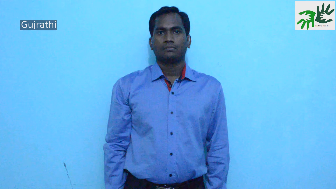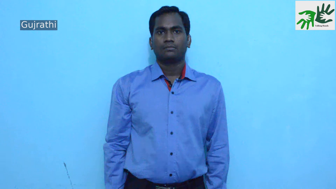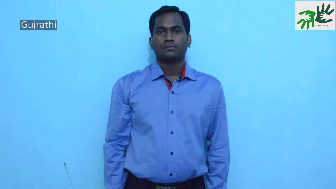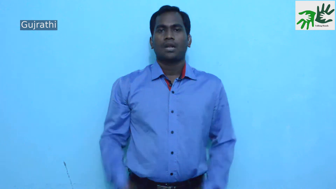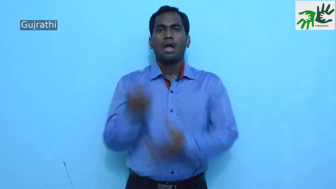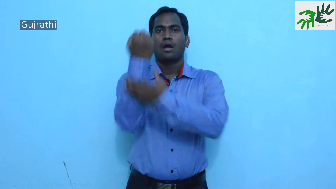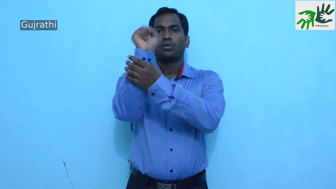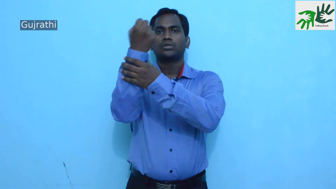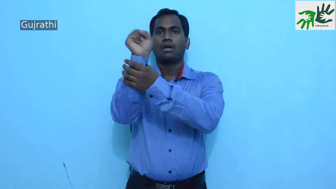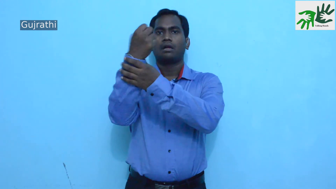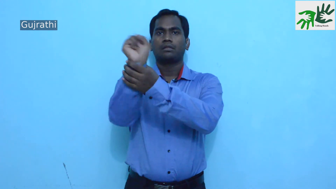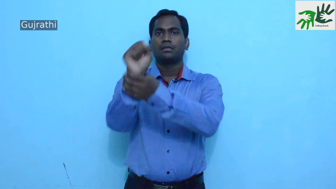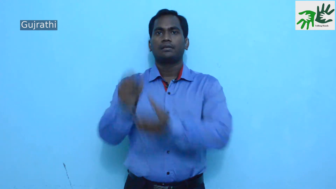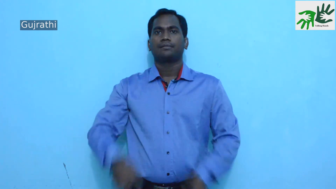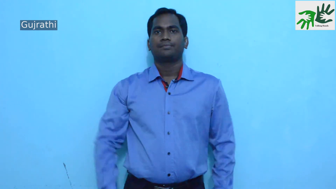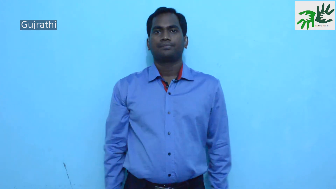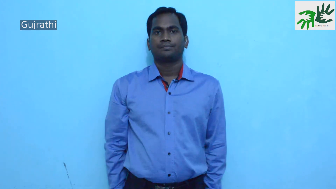Gujrathi